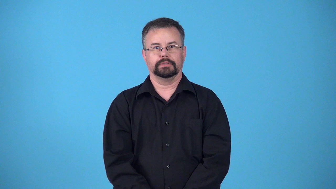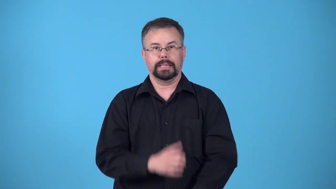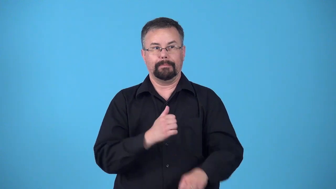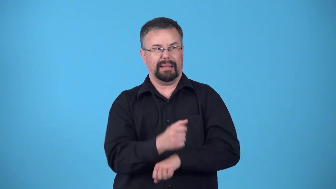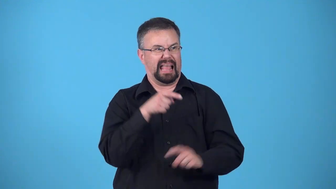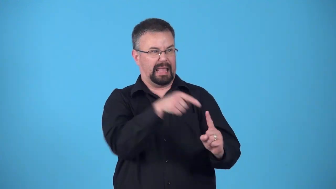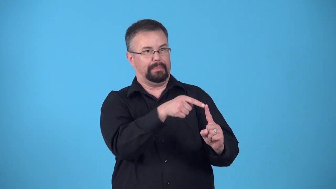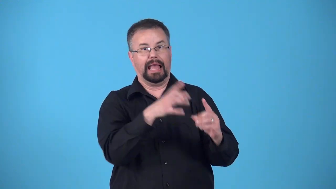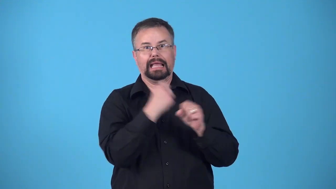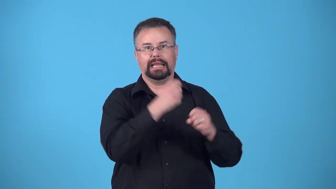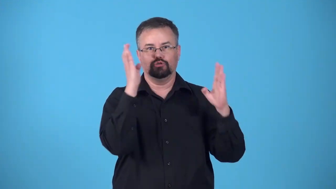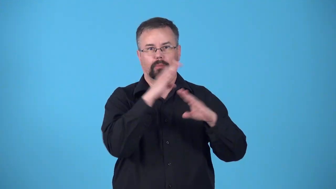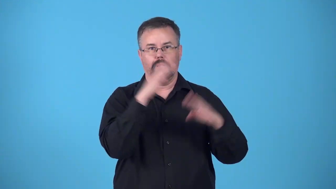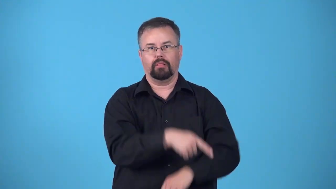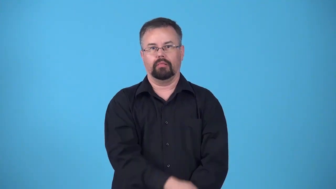throw someone in the deep end